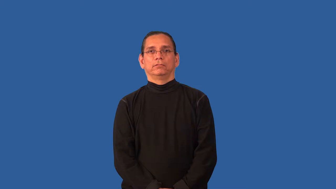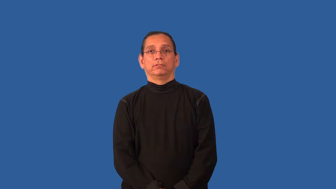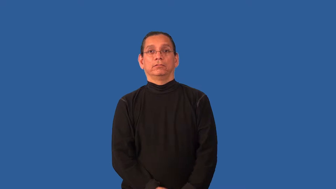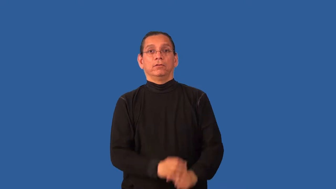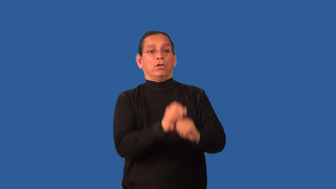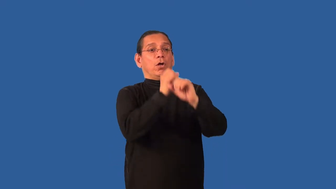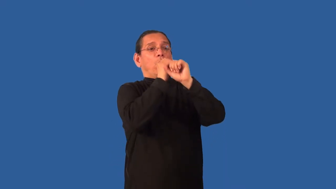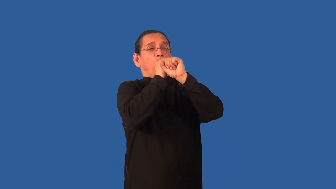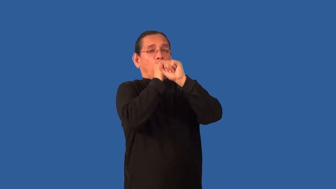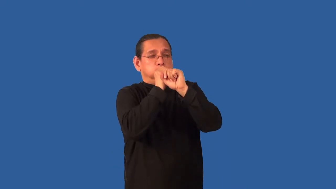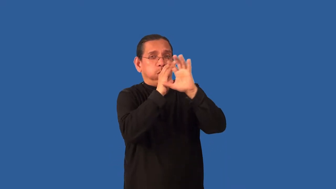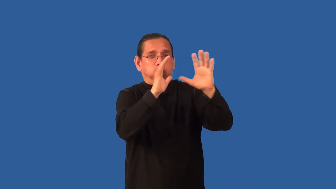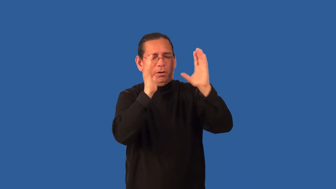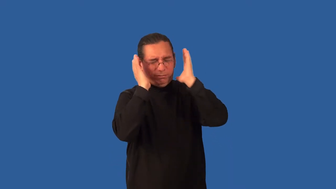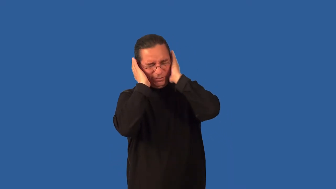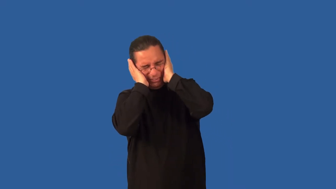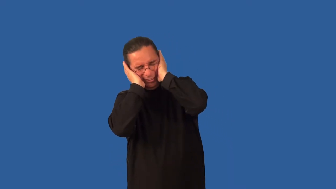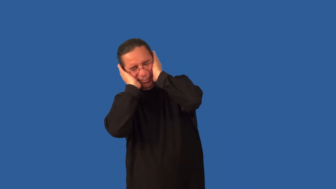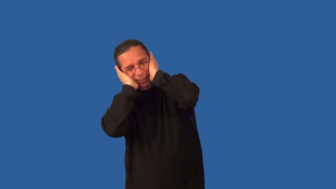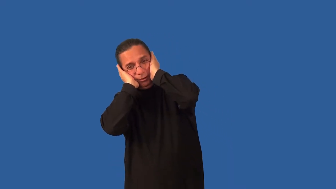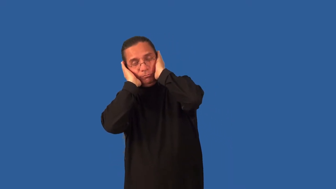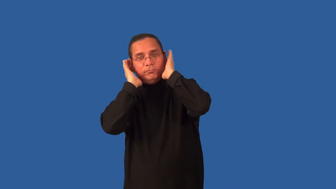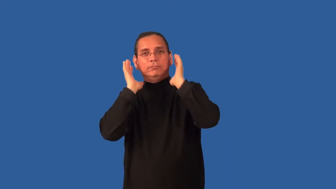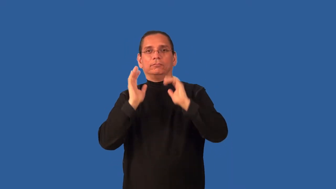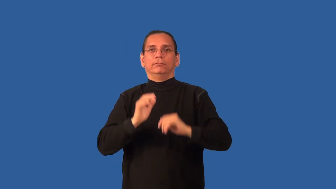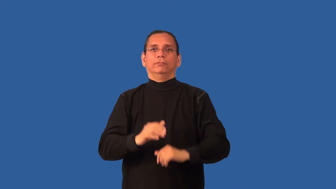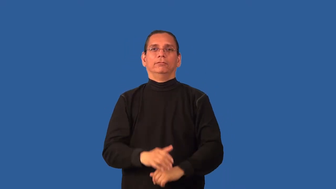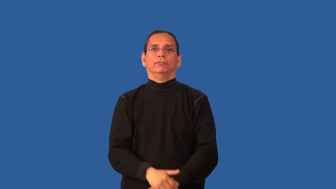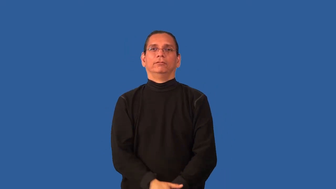blare